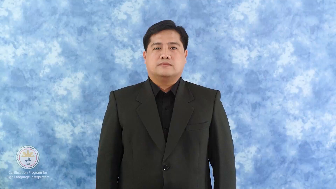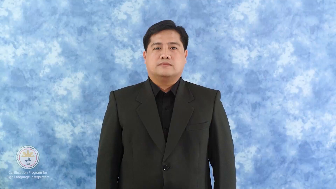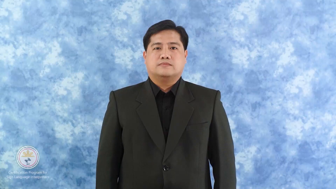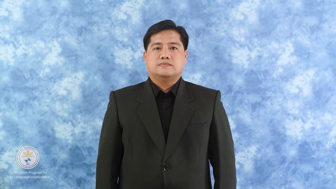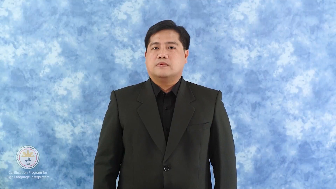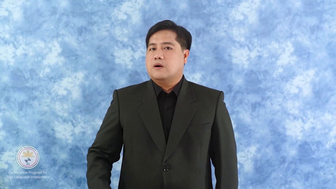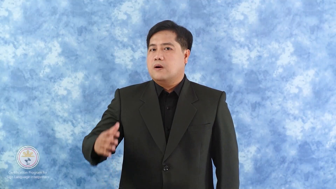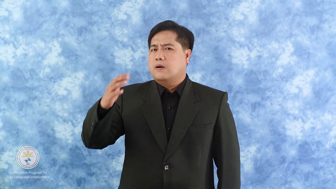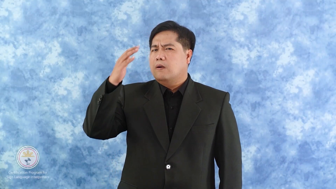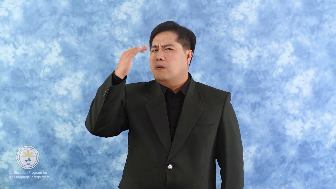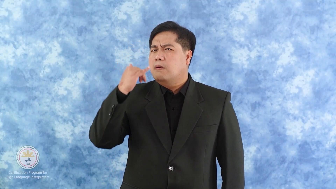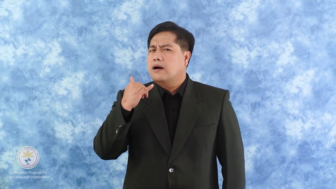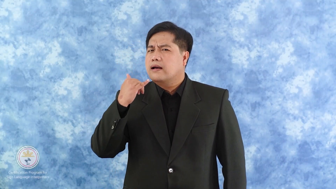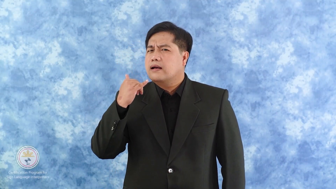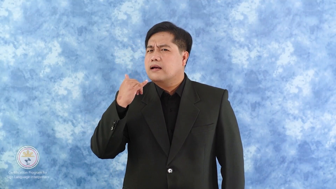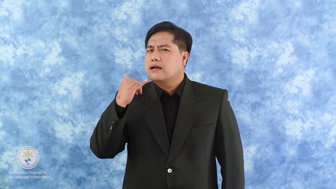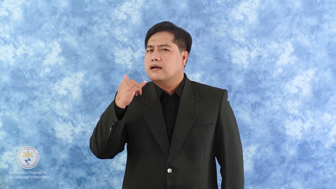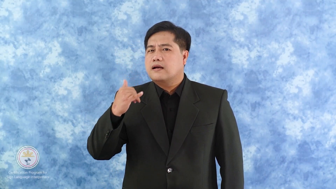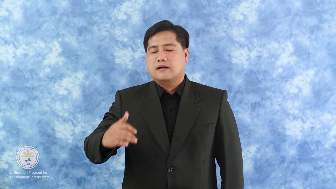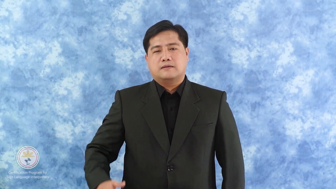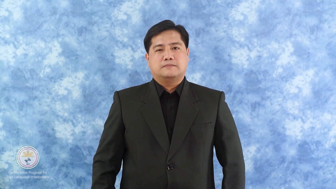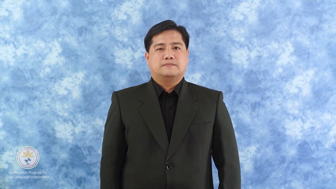Why